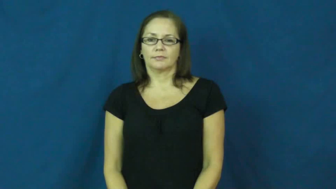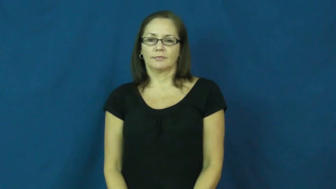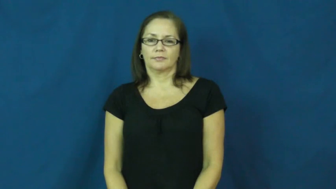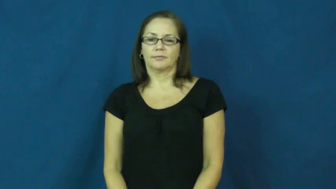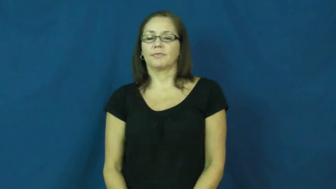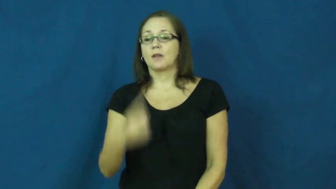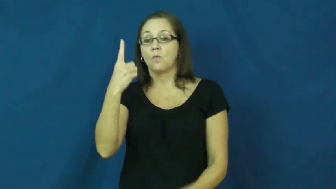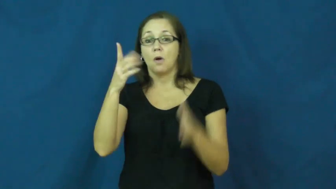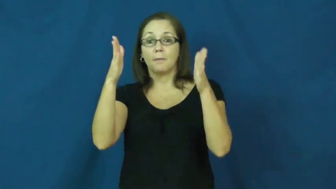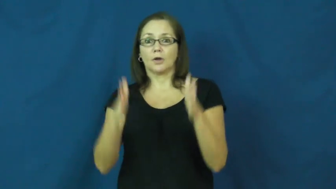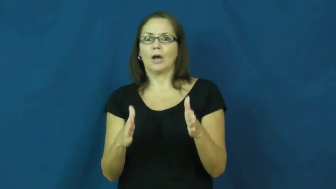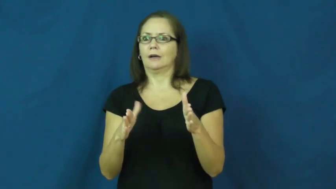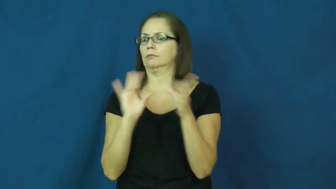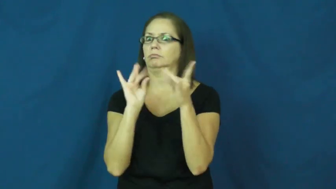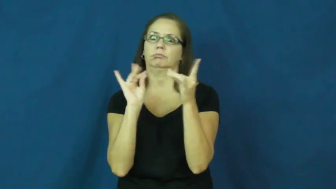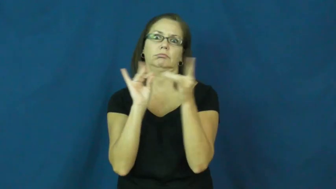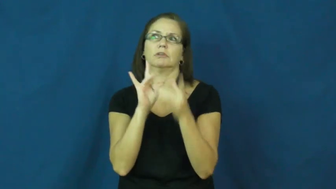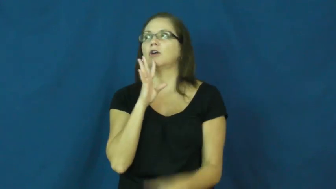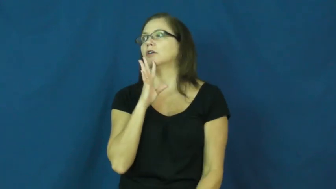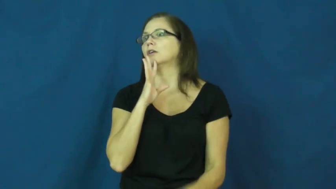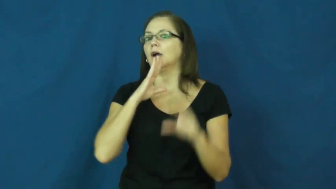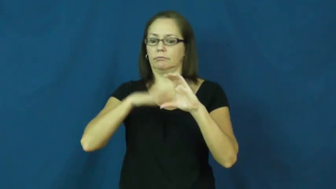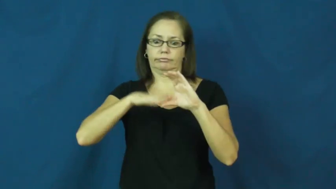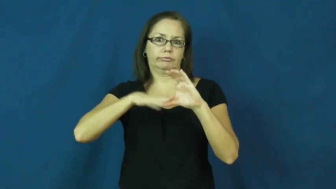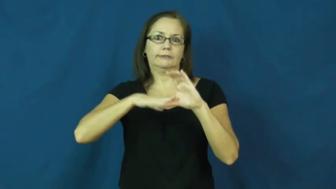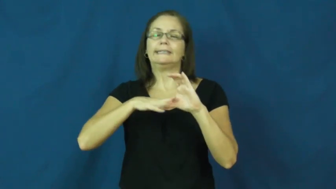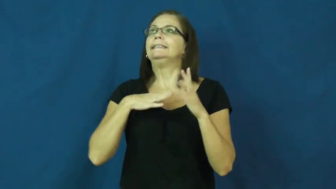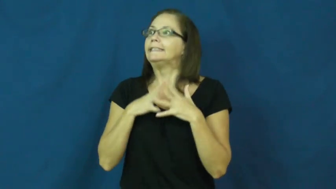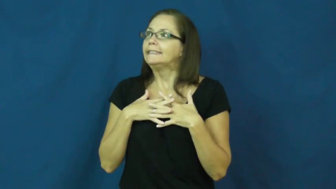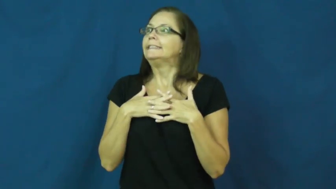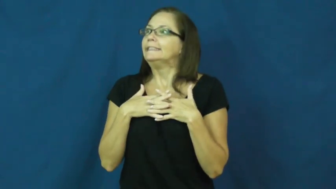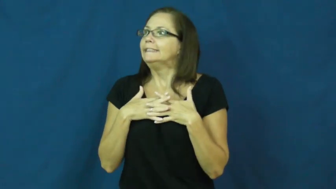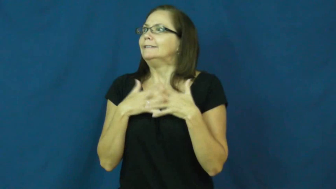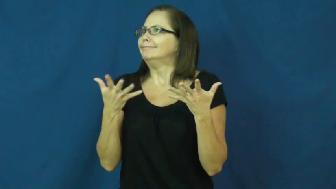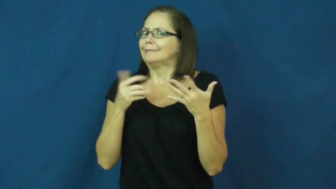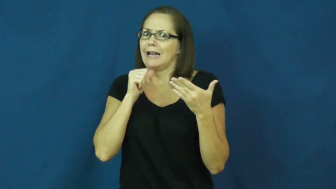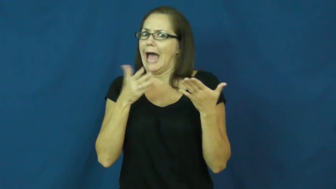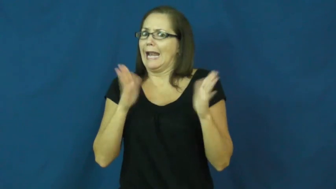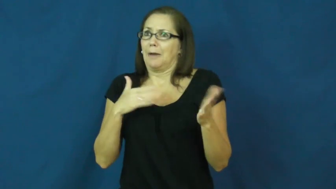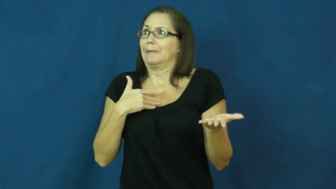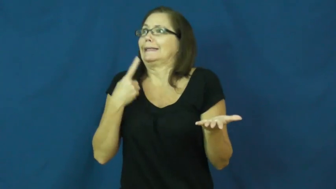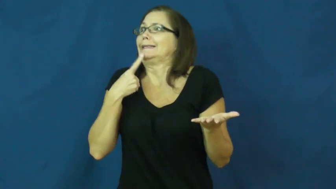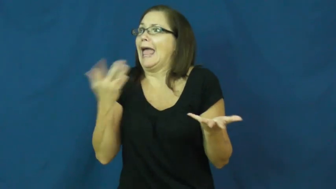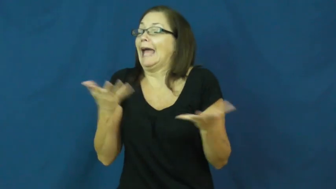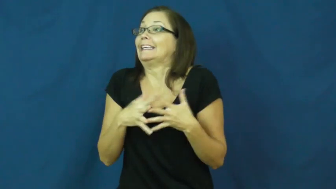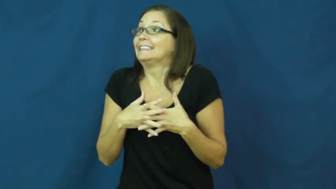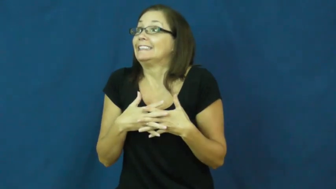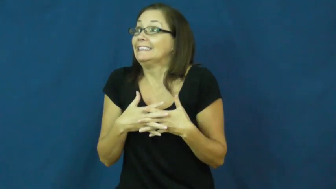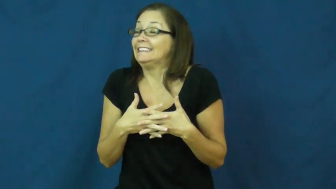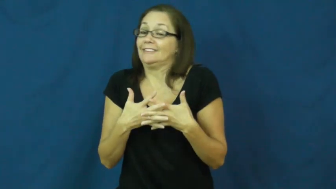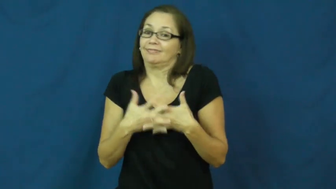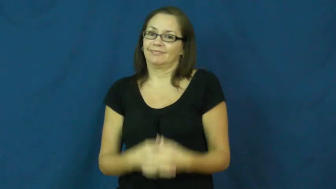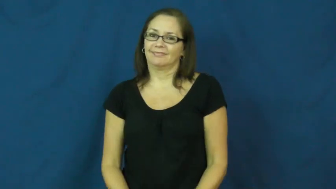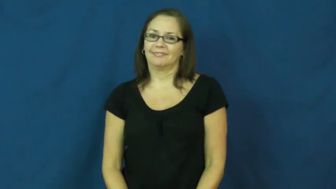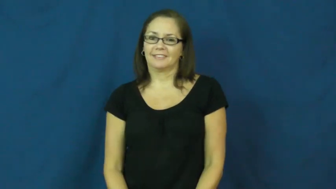can't get a word in edgewise